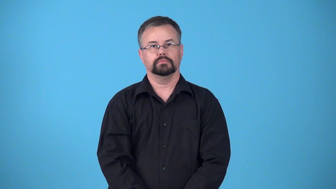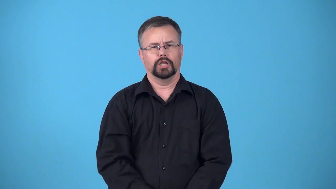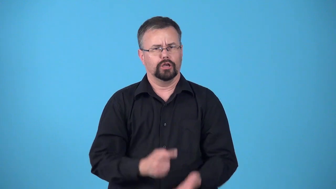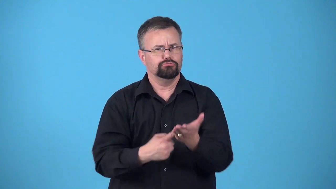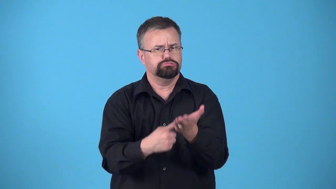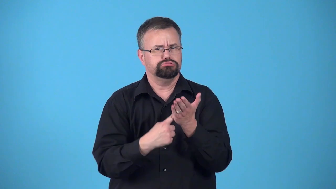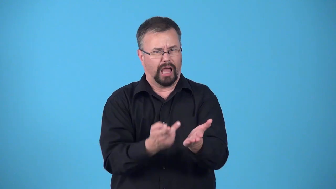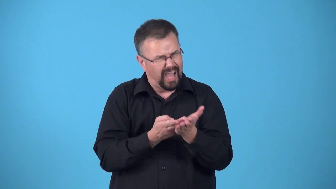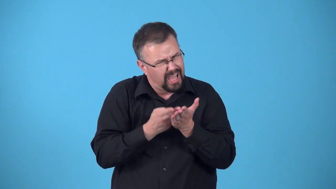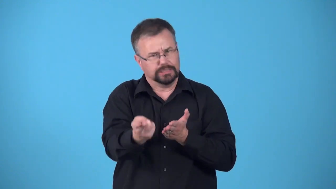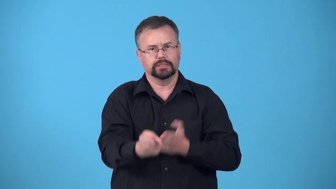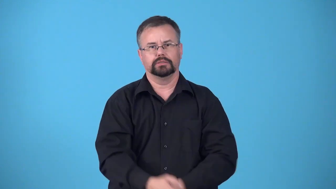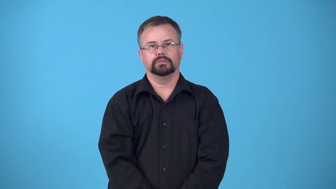talk turkey